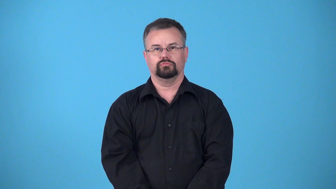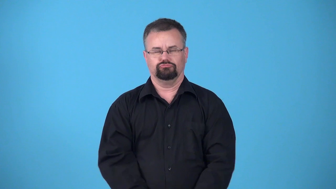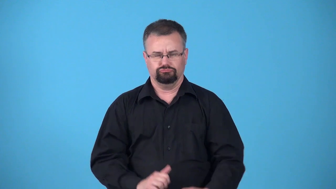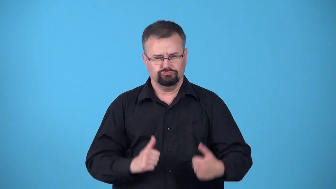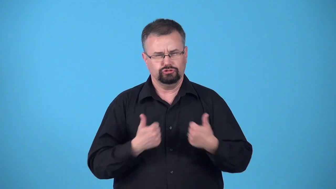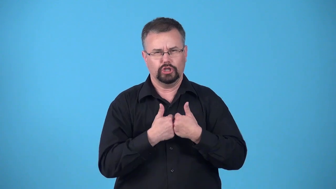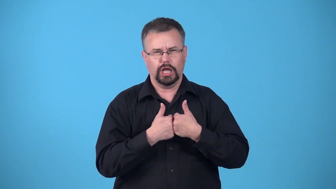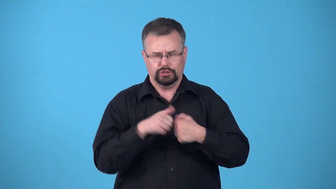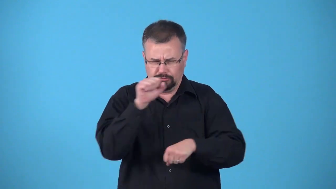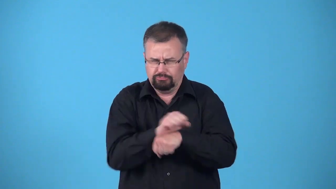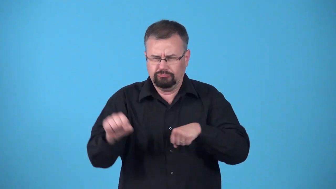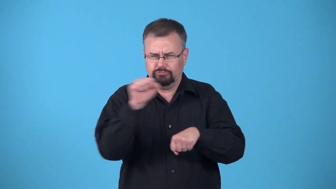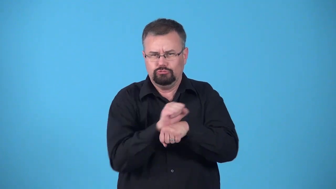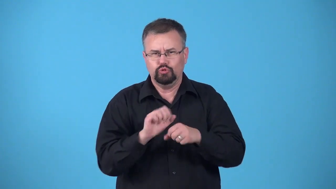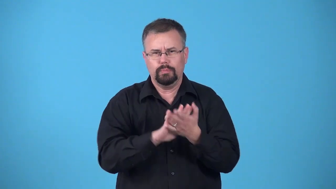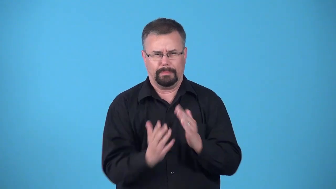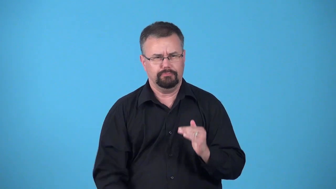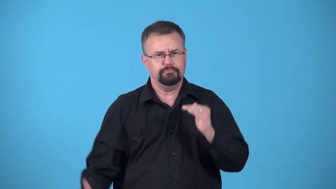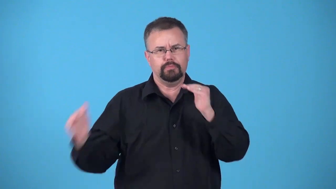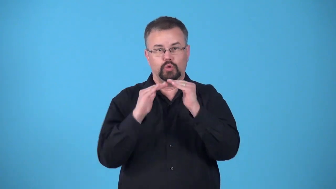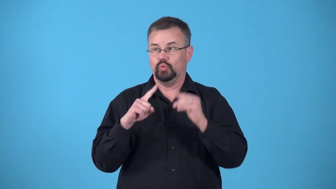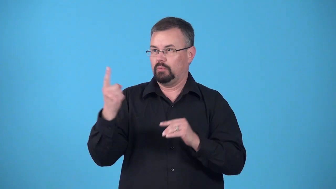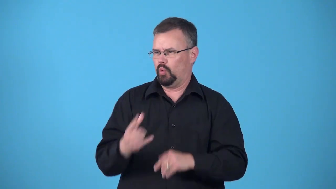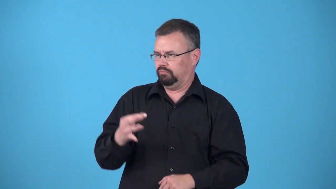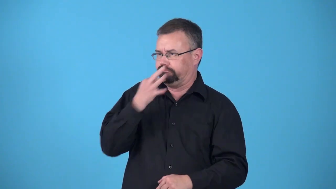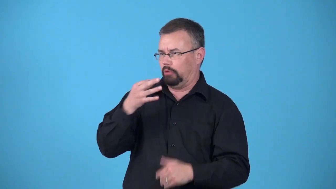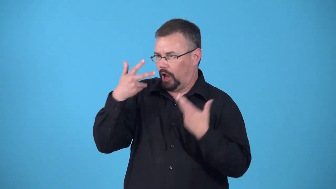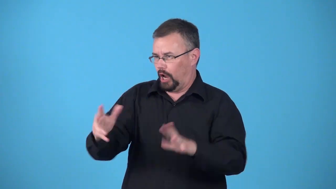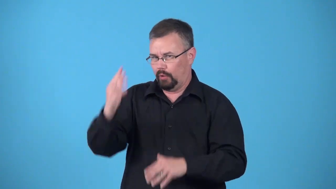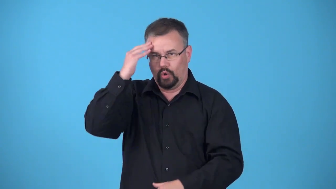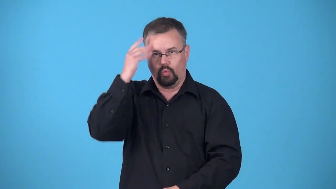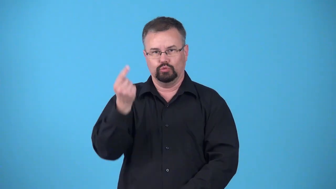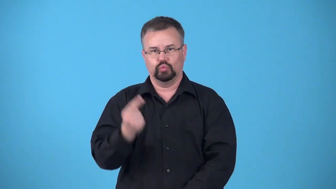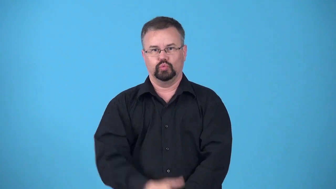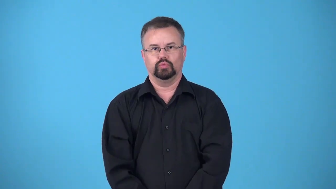give you a run for your money